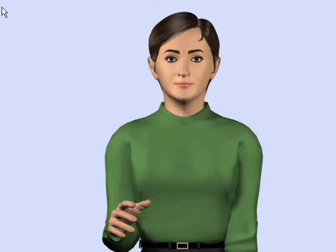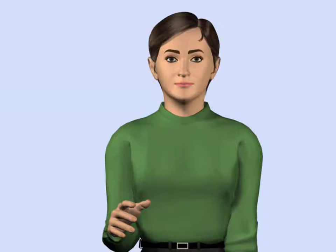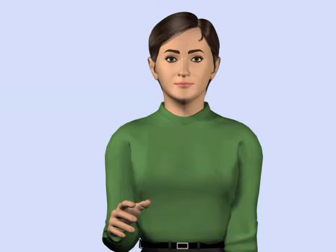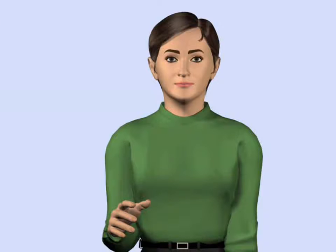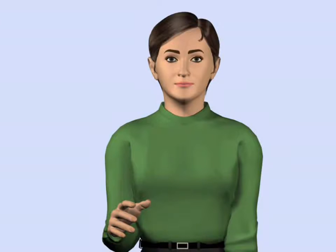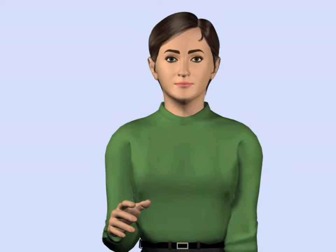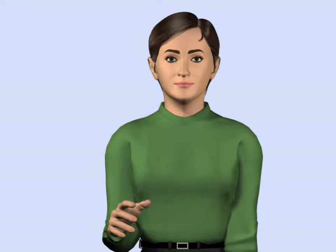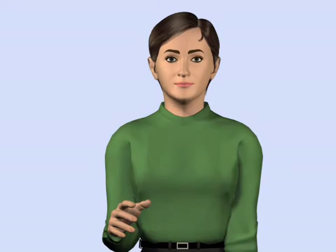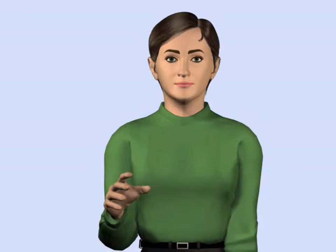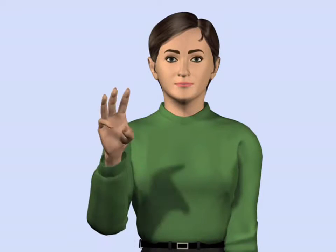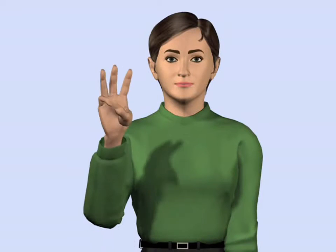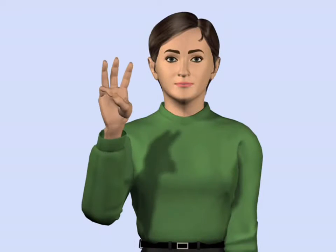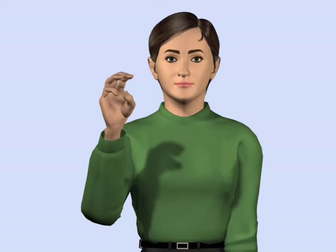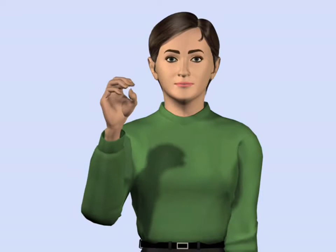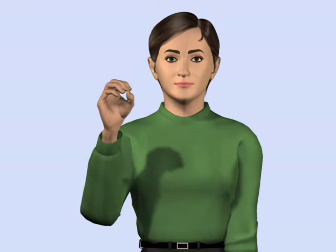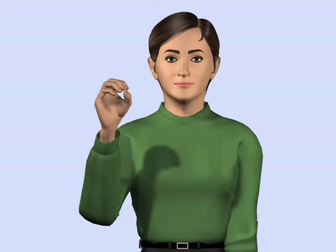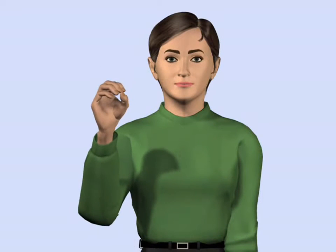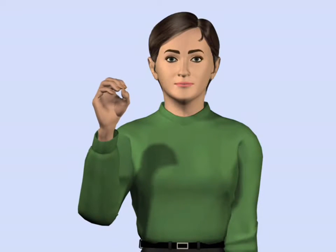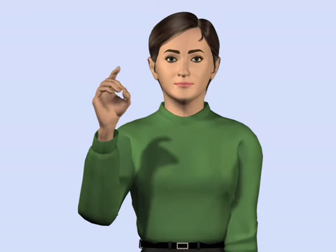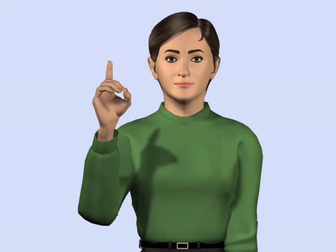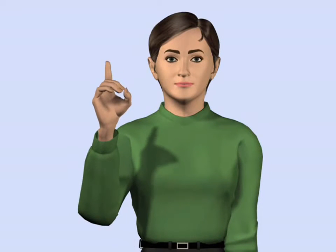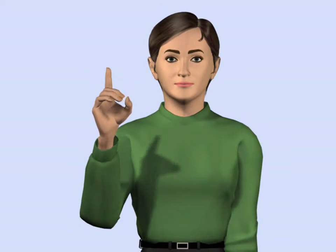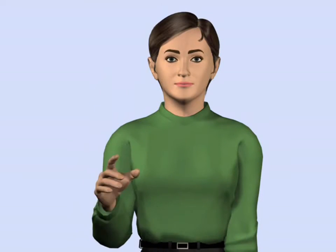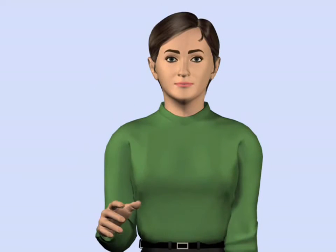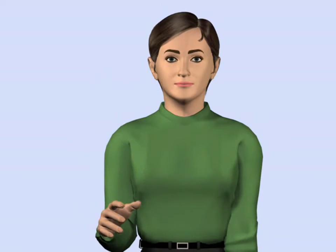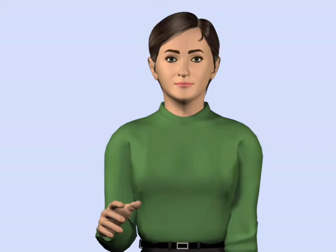wood-golf